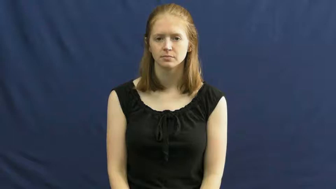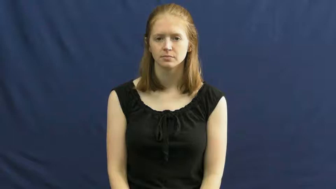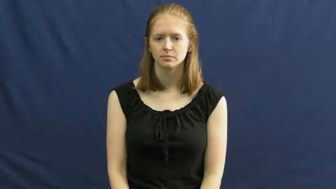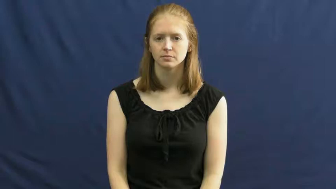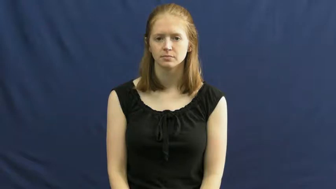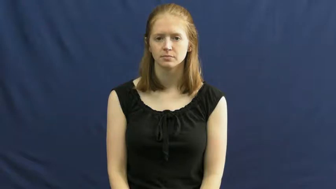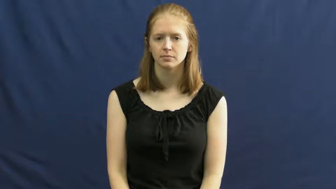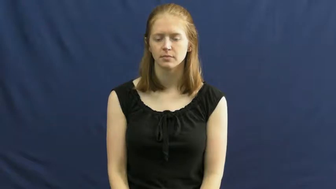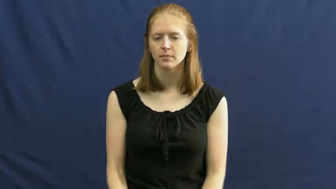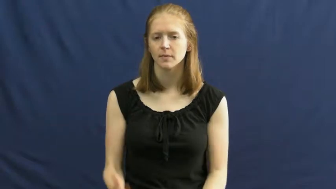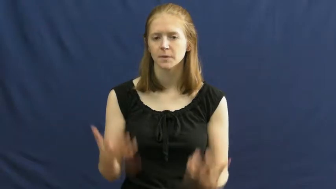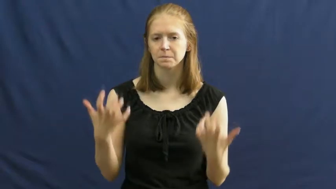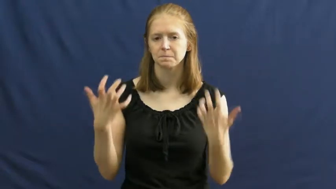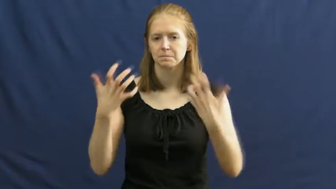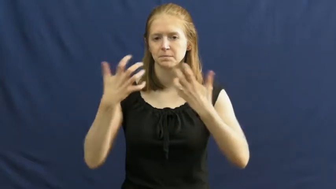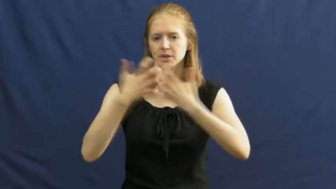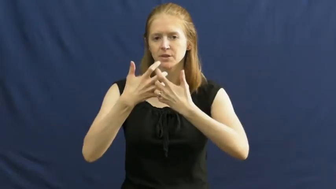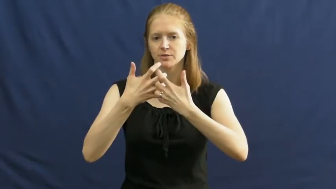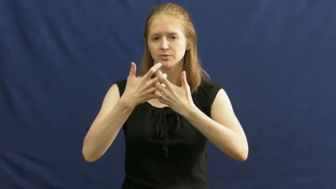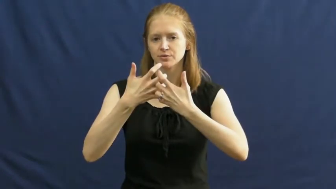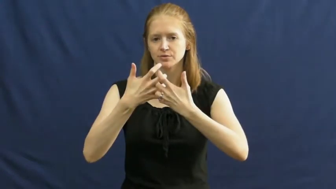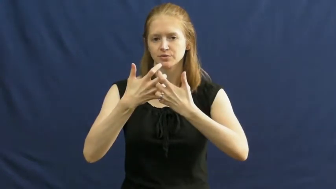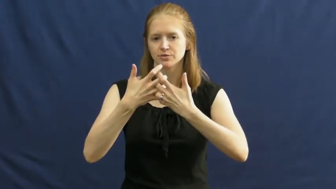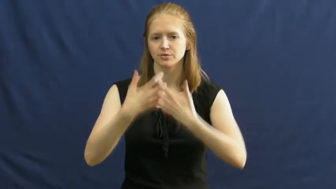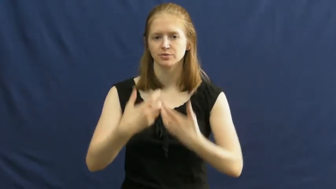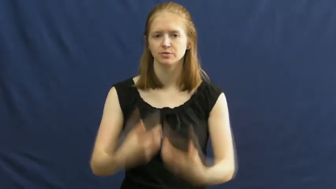conjoin